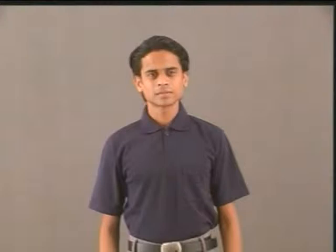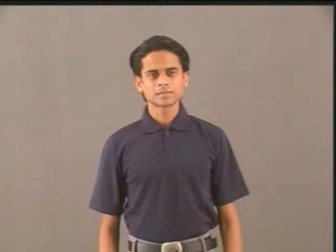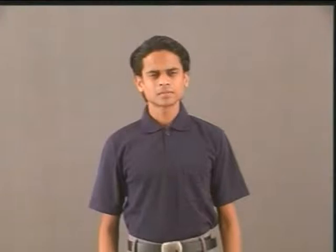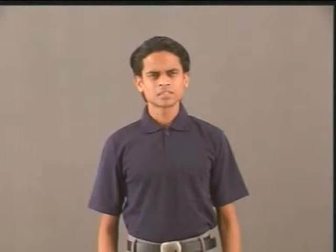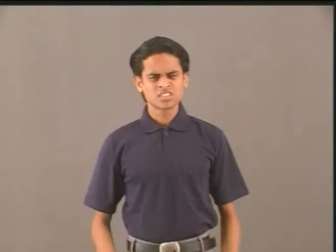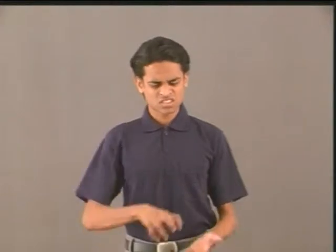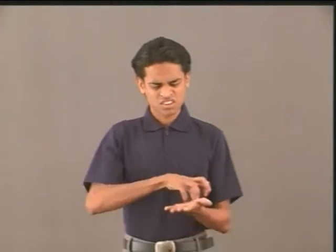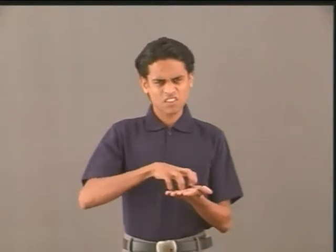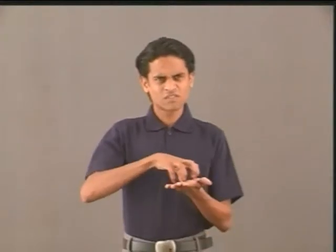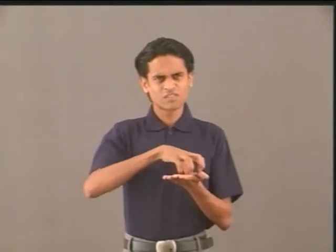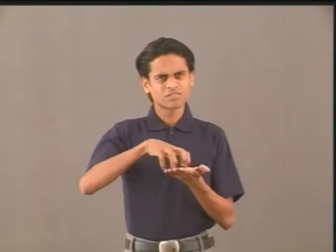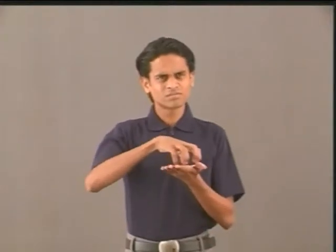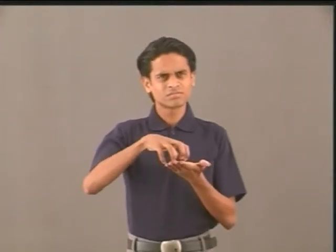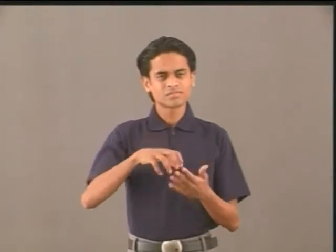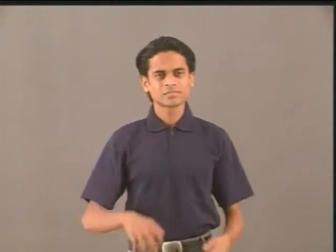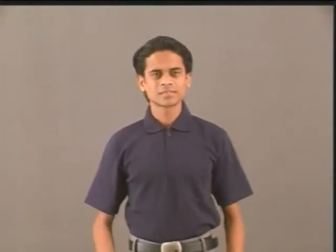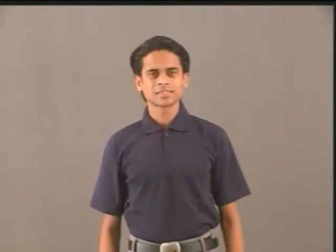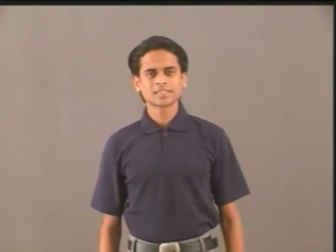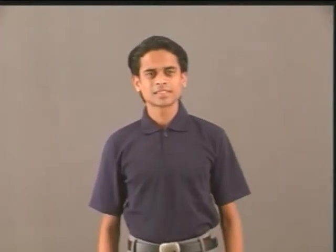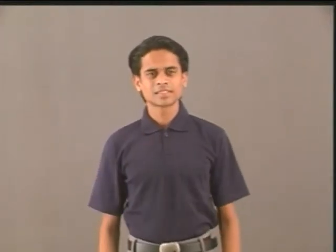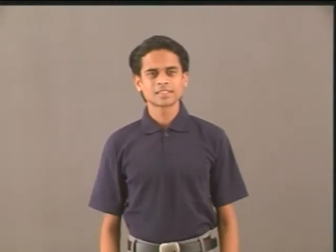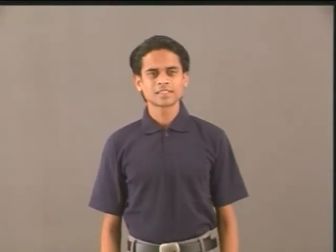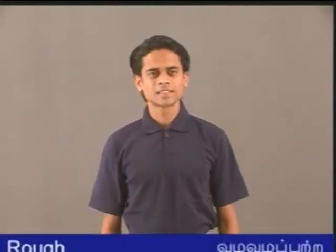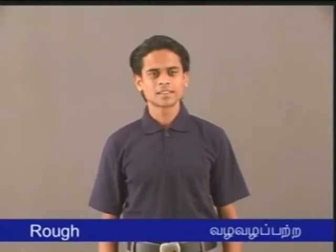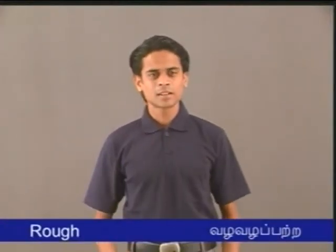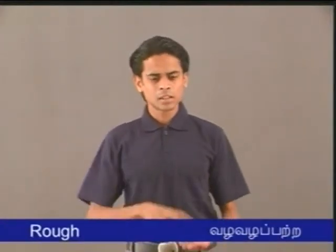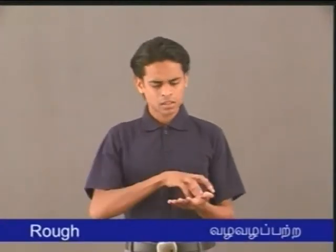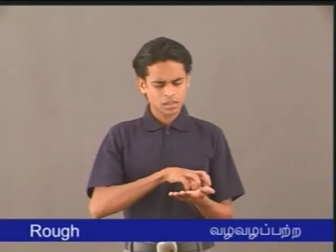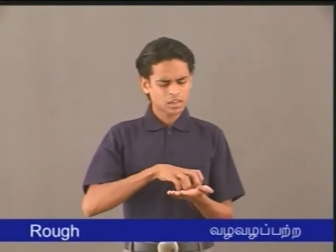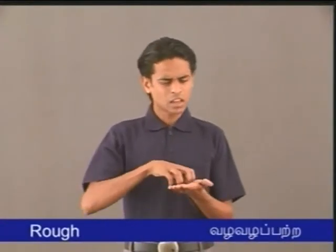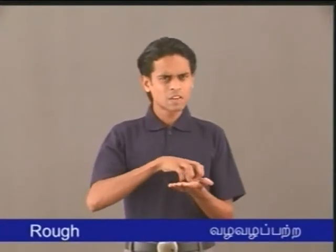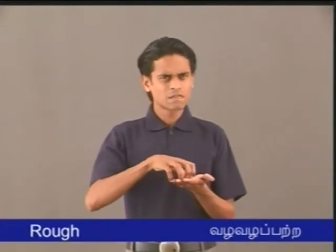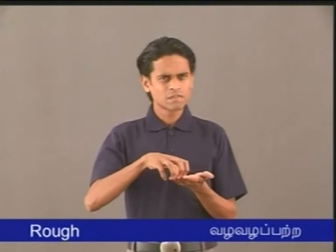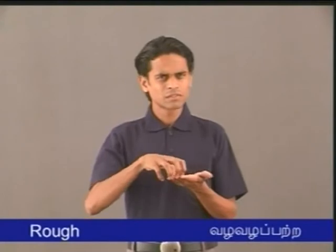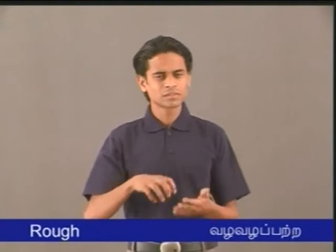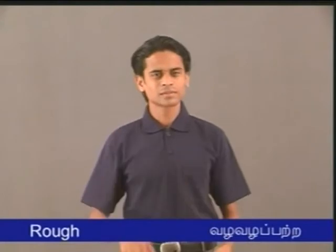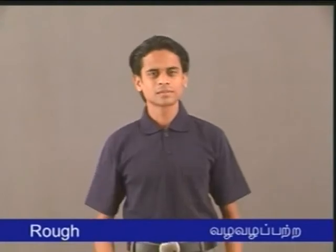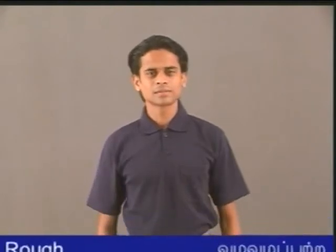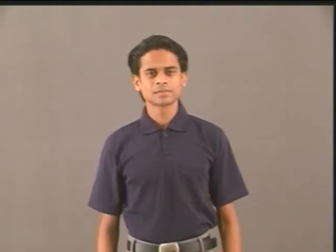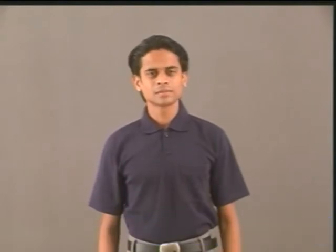rough